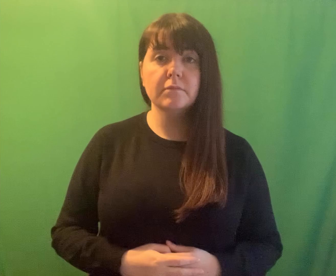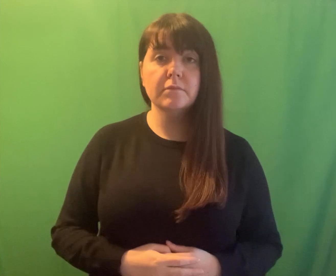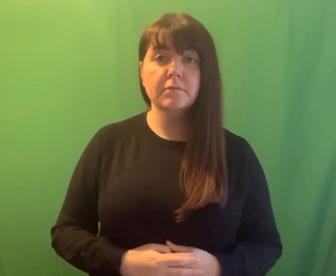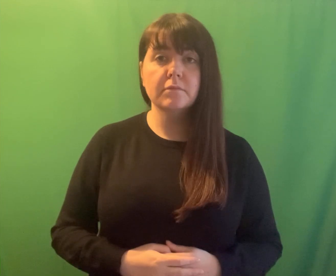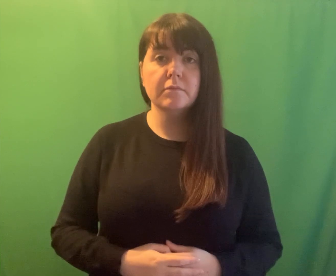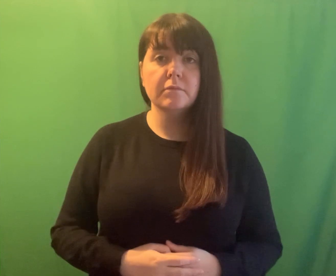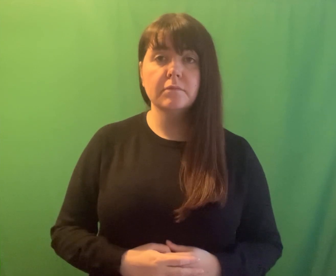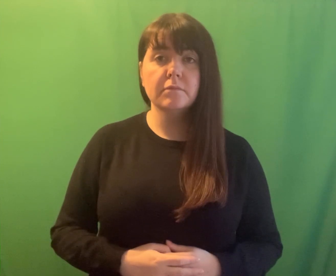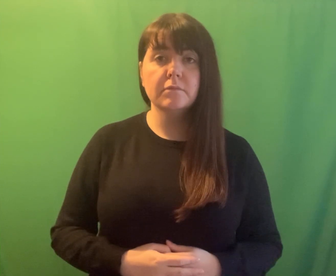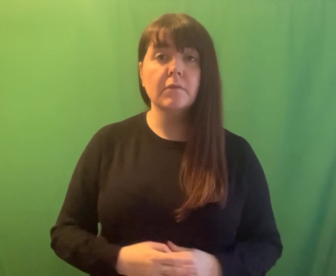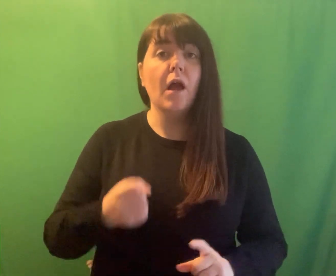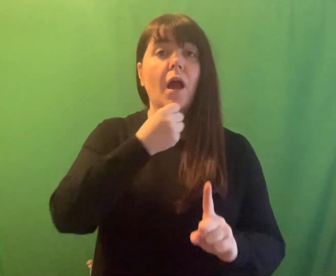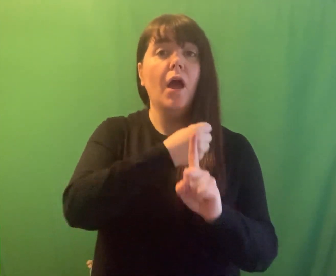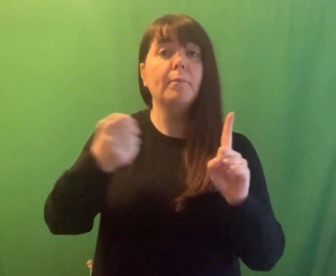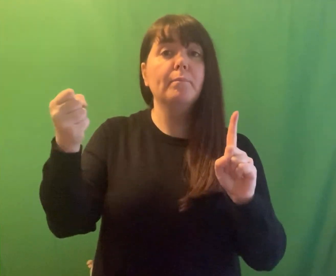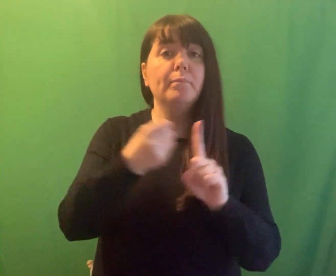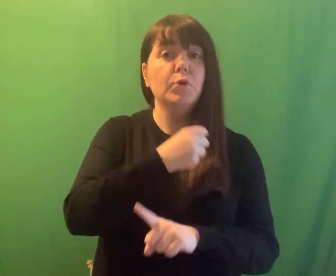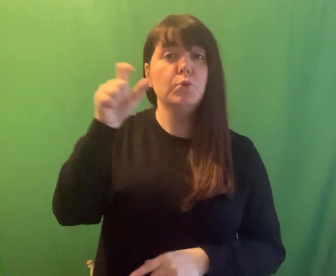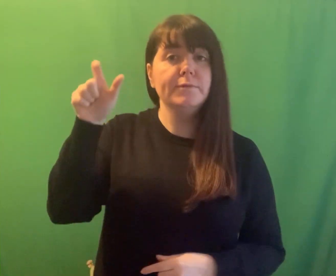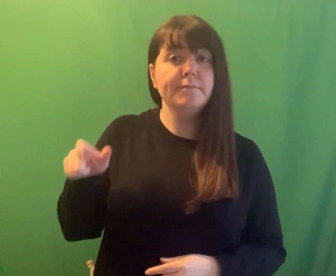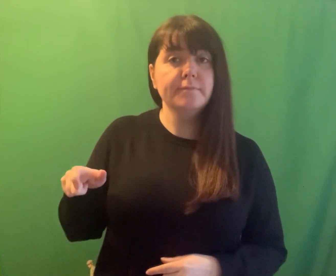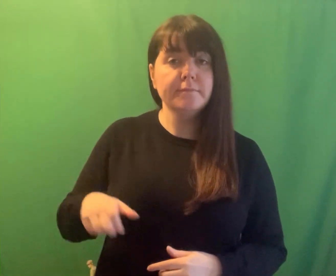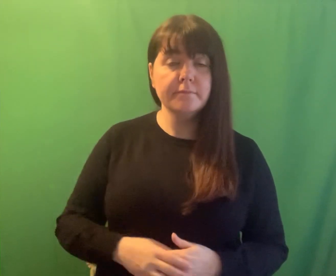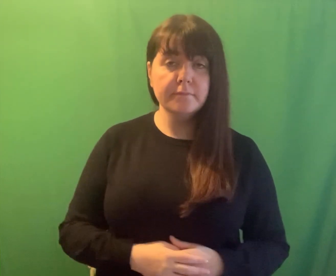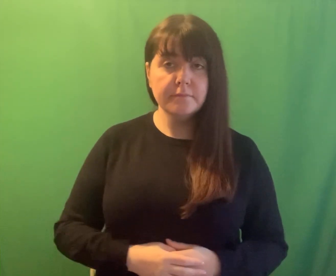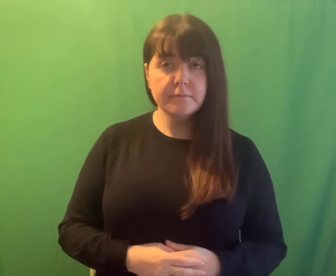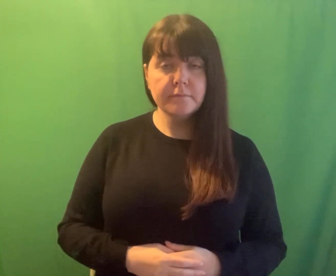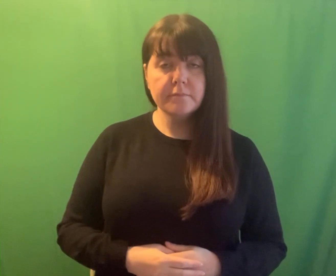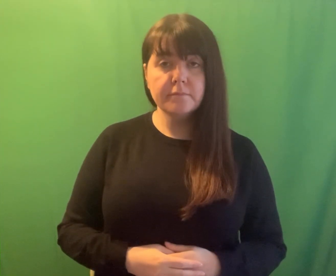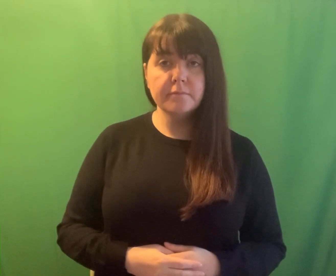Abuser